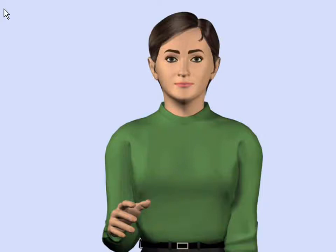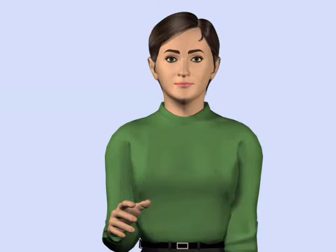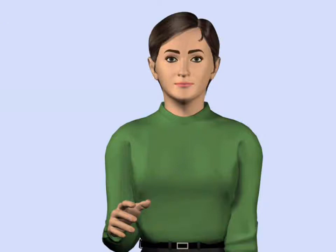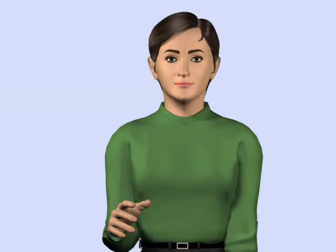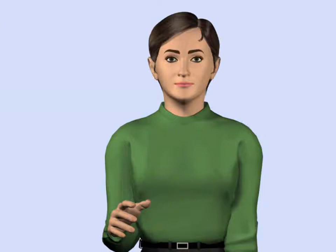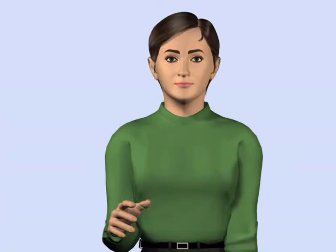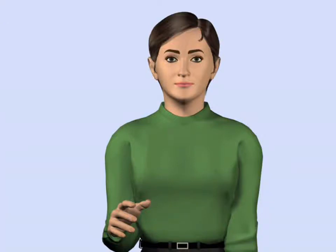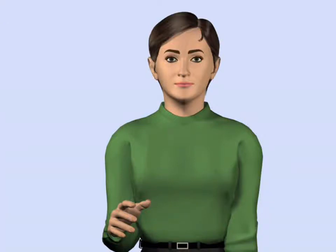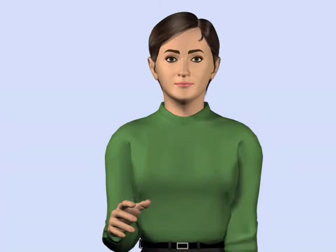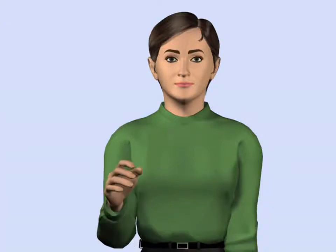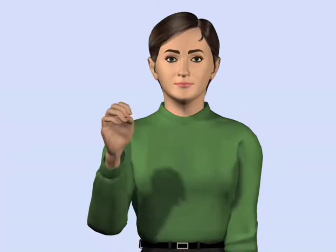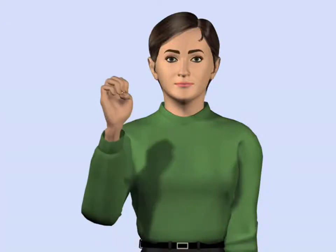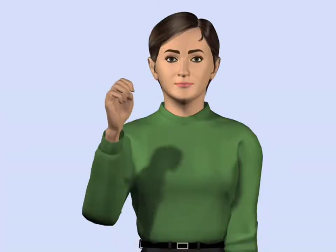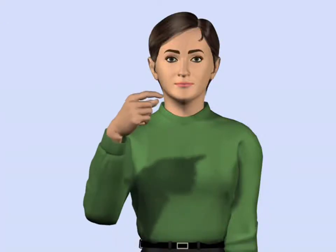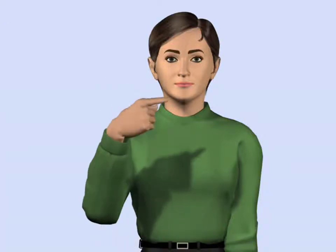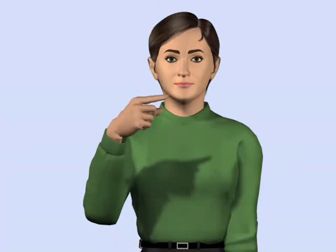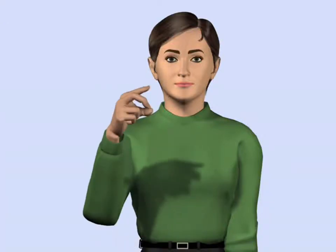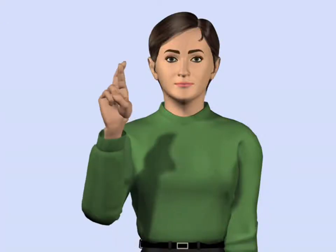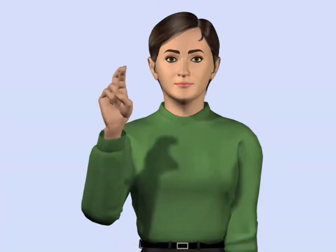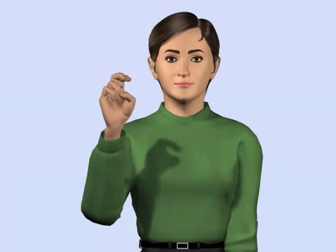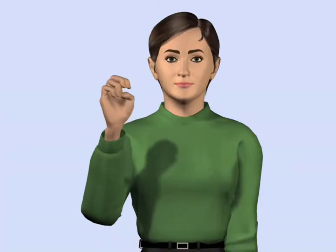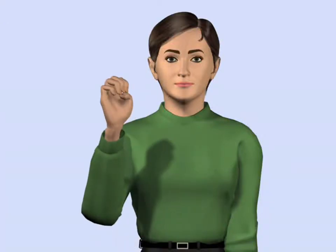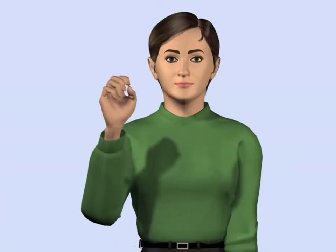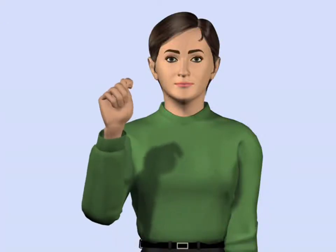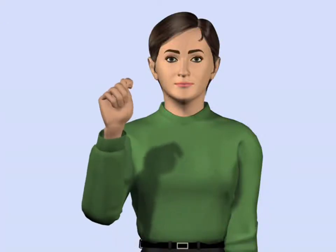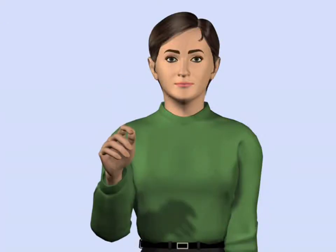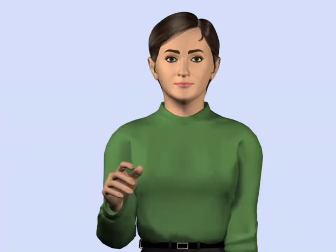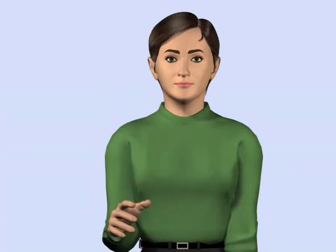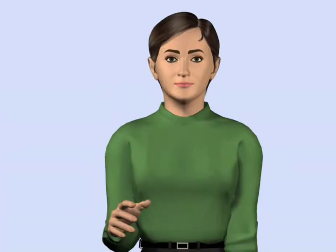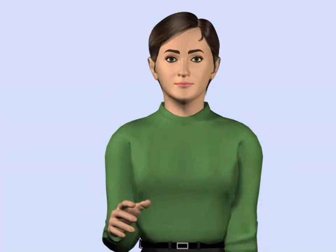egret